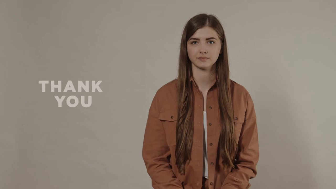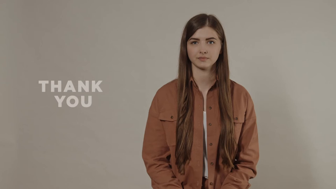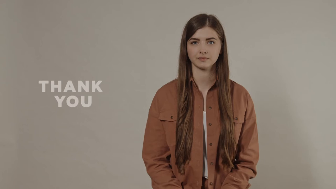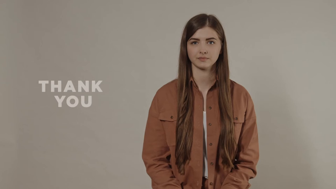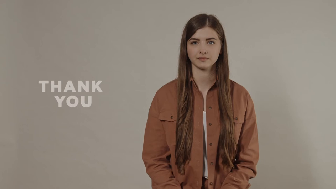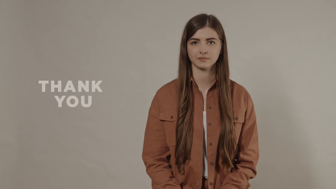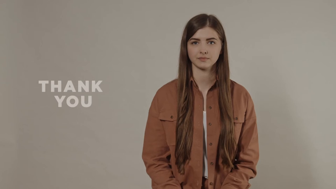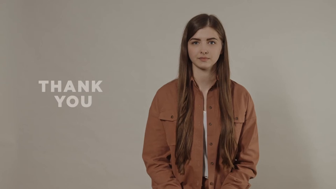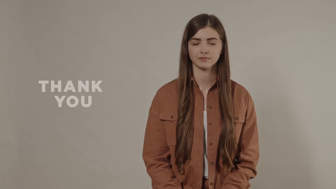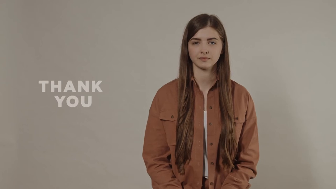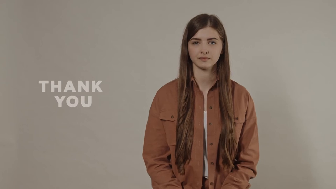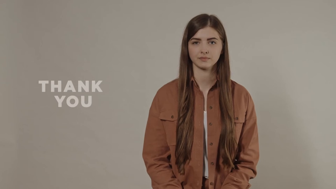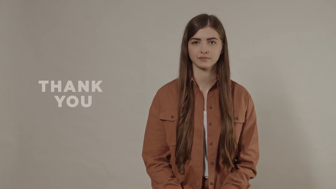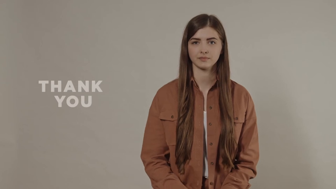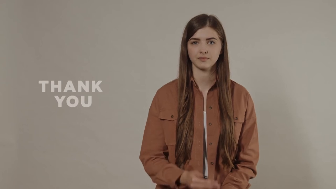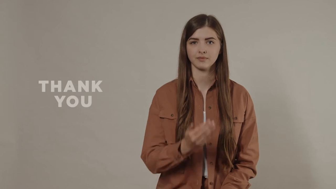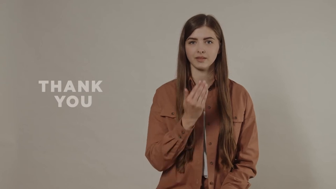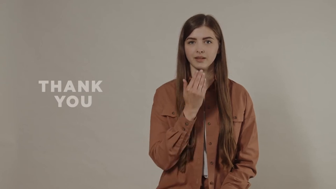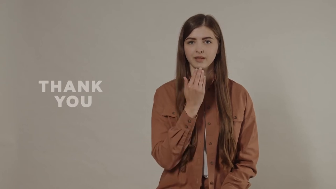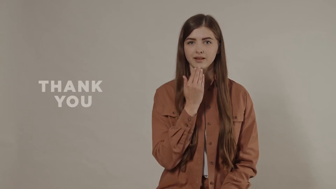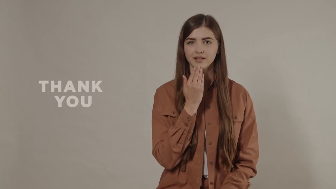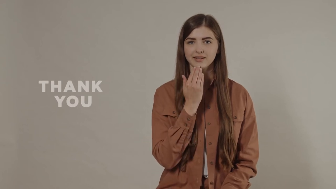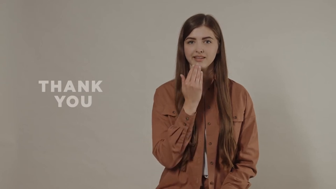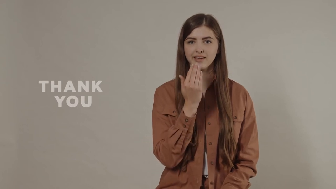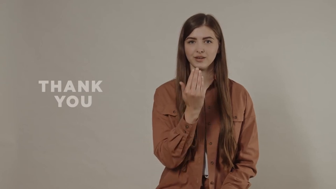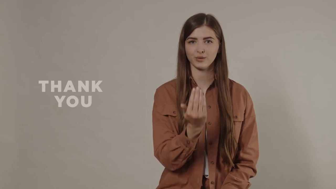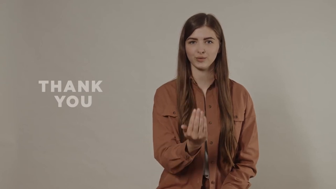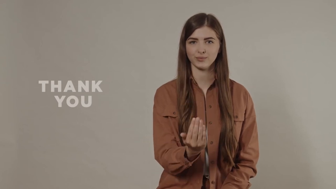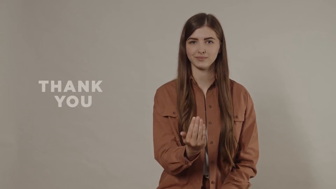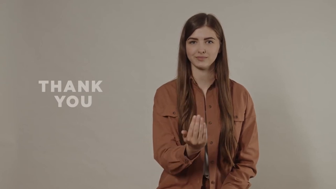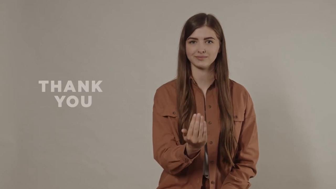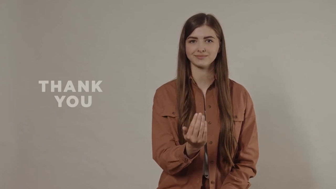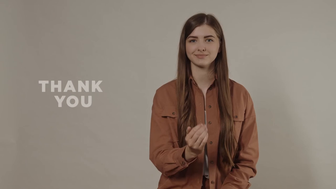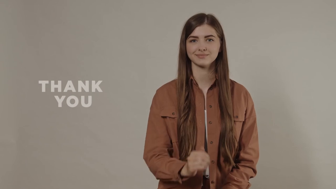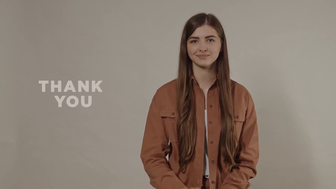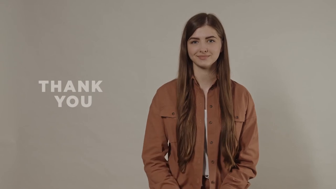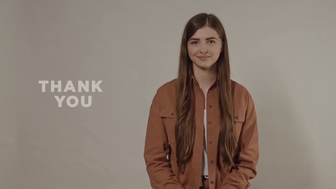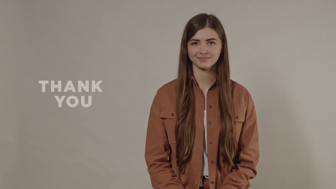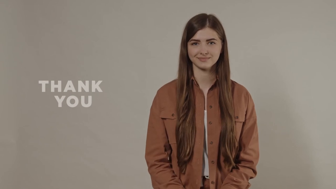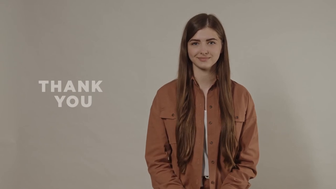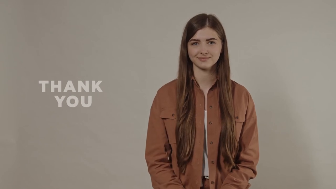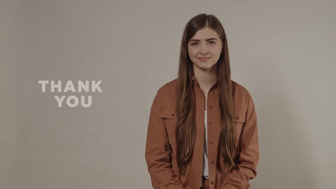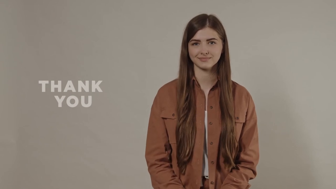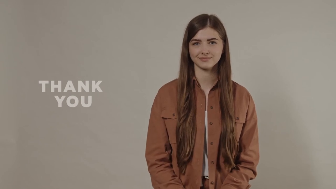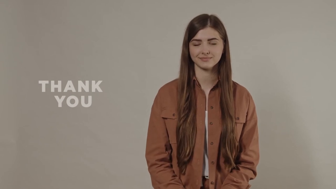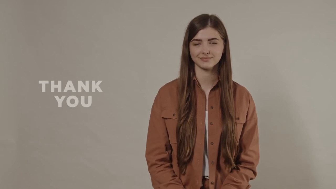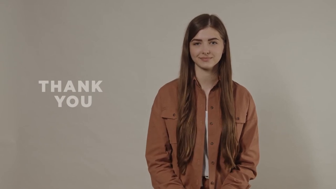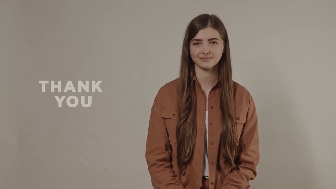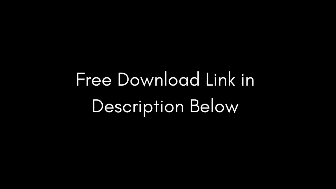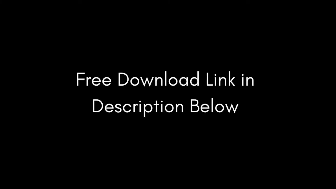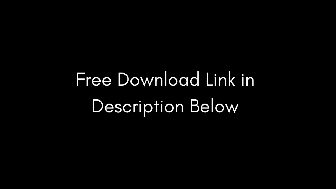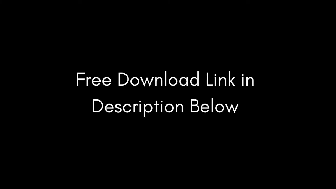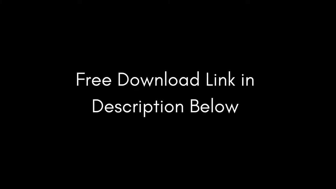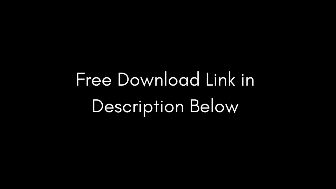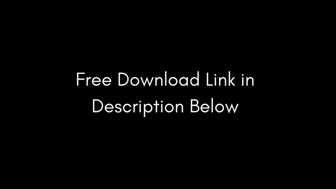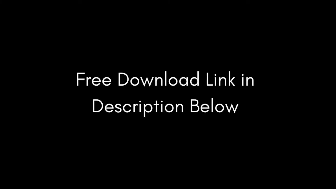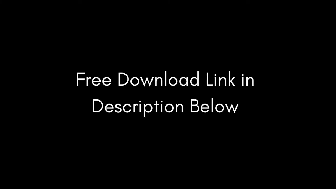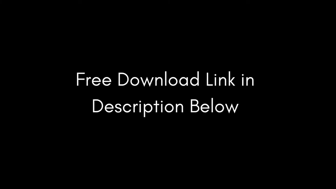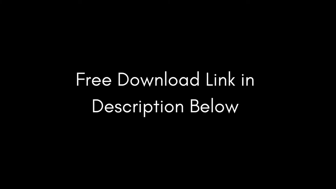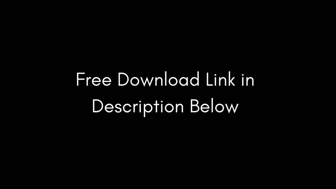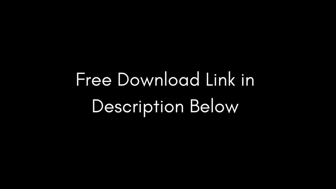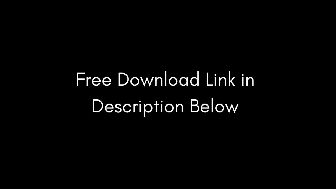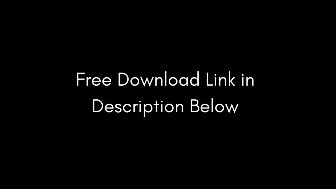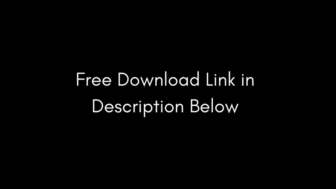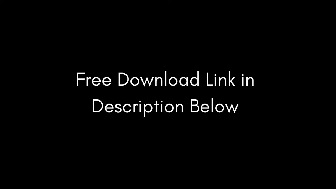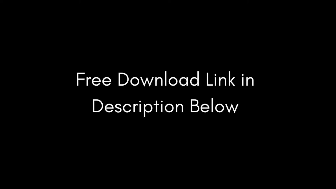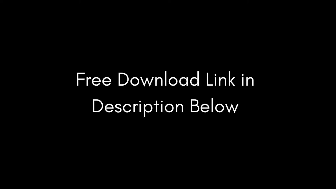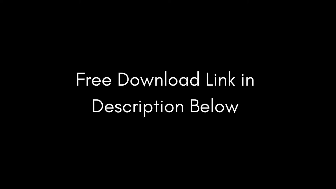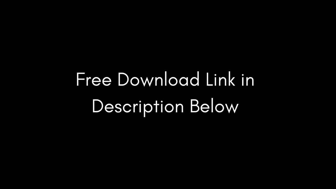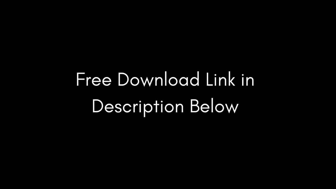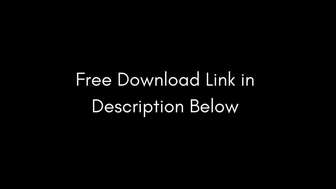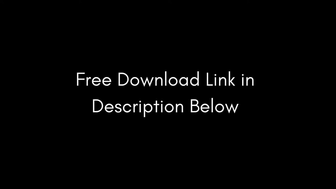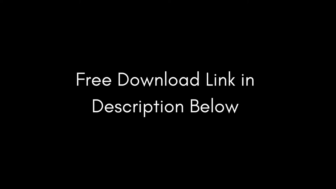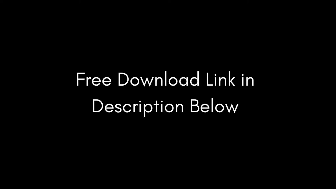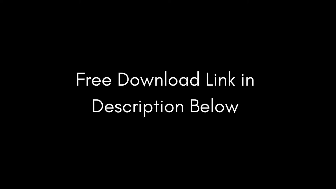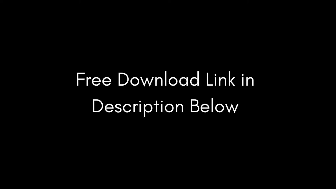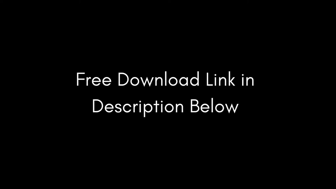Thank You